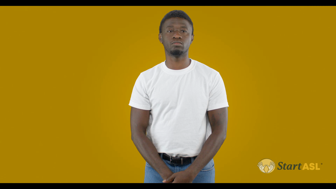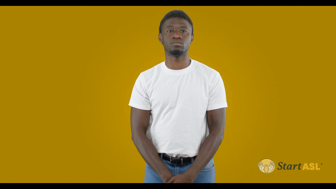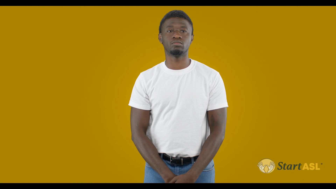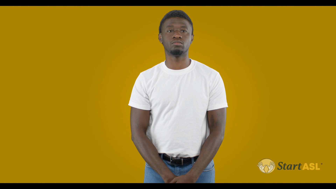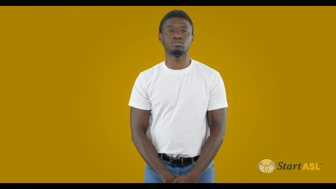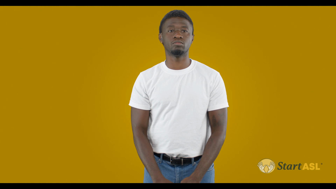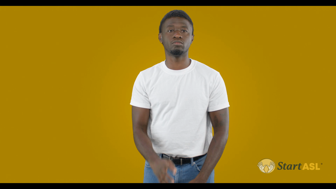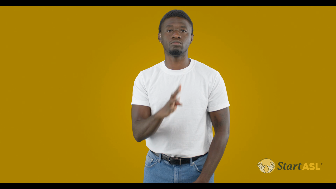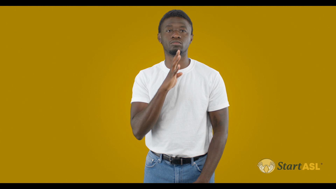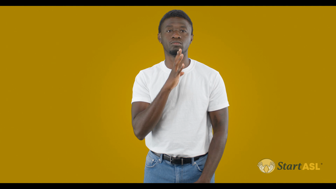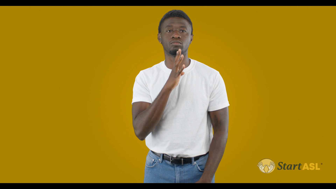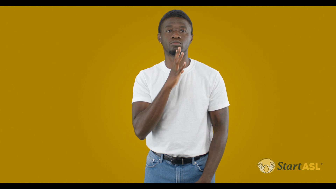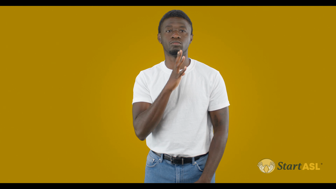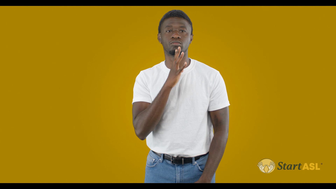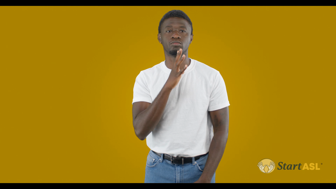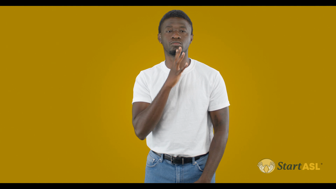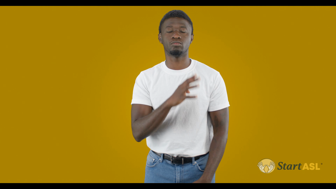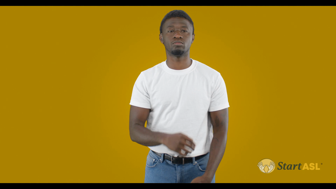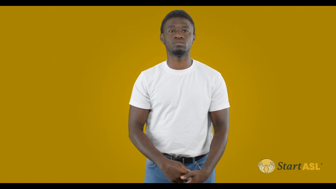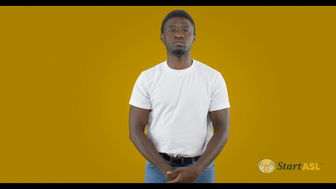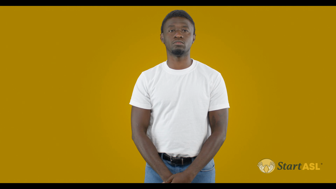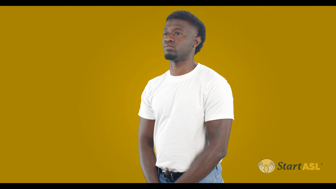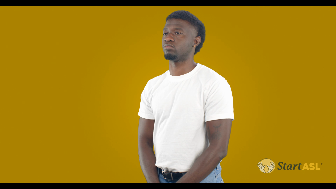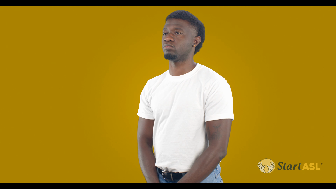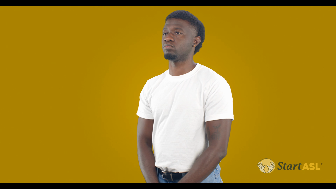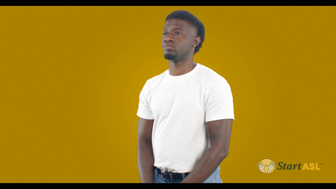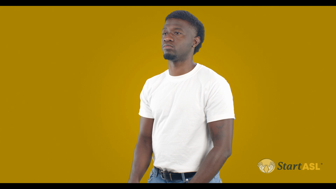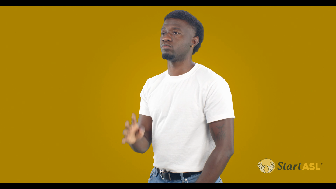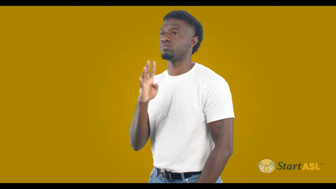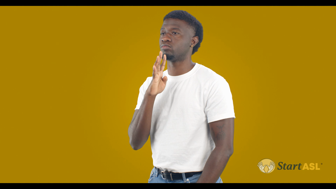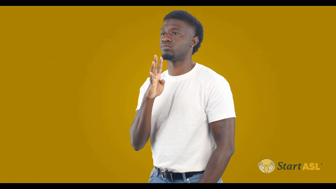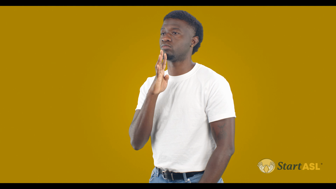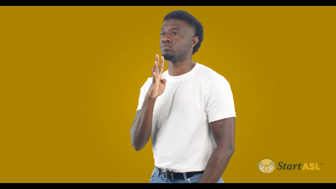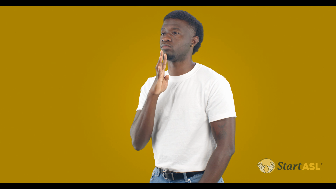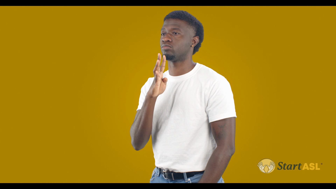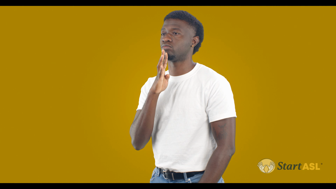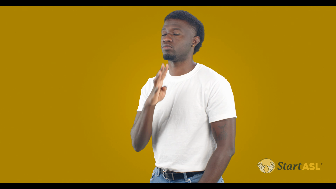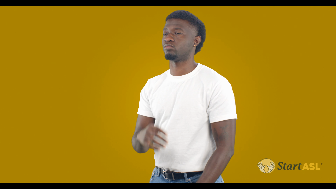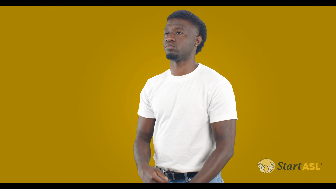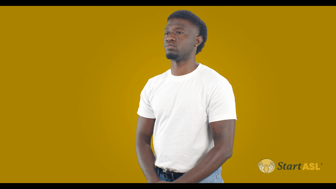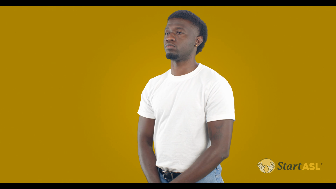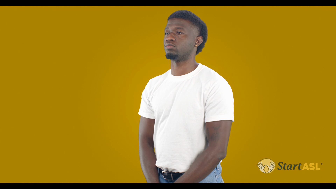talk